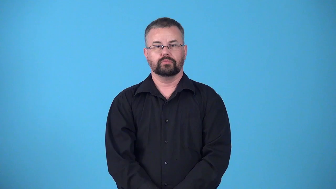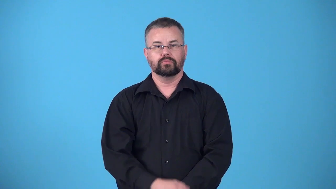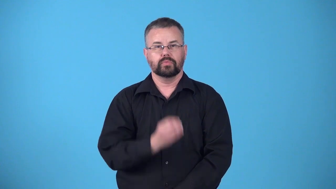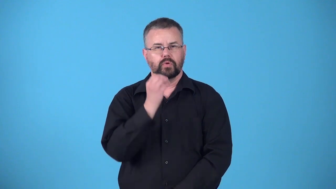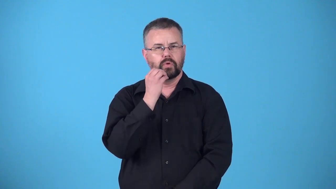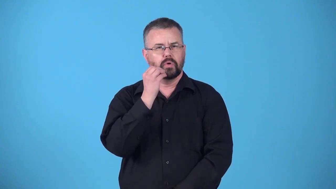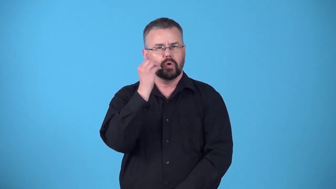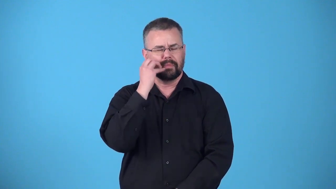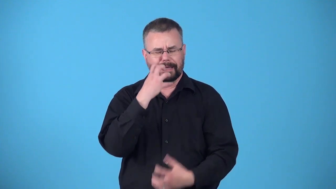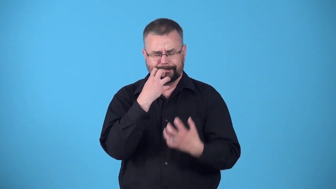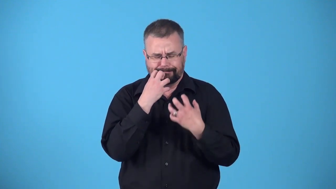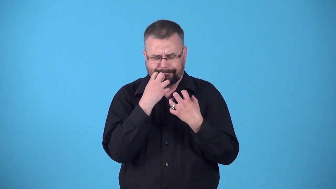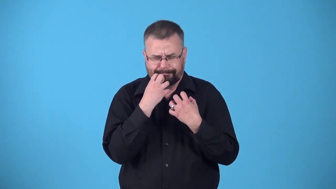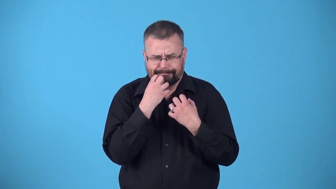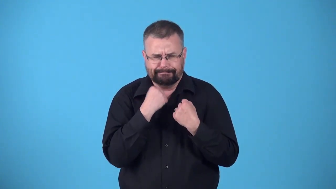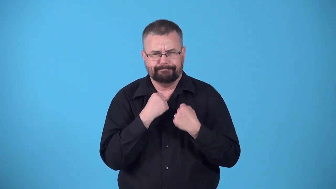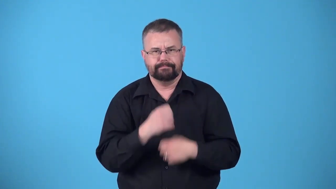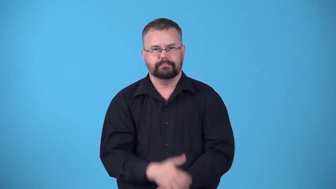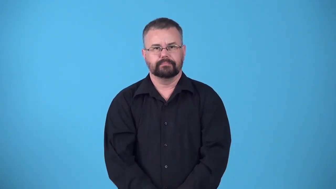be it ever so humble there's no place like home